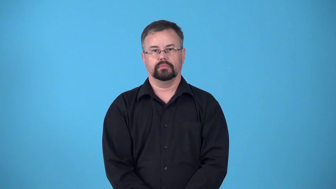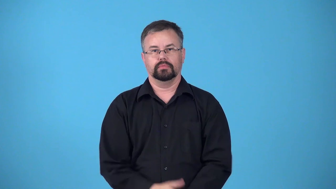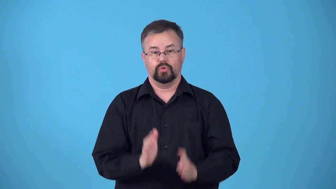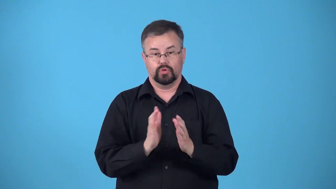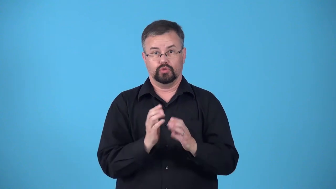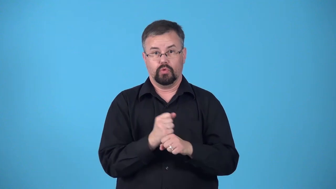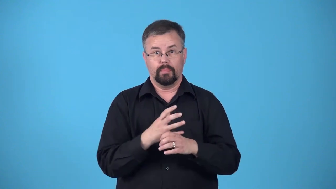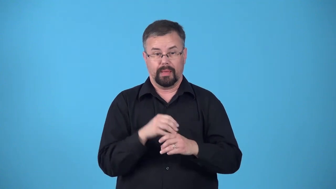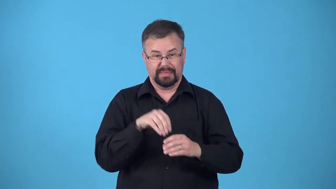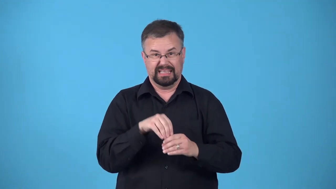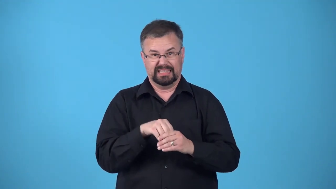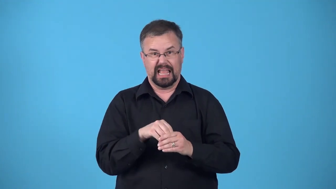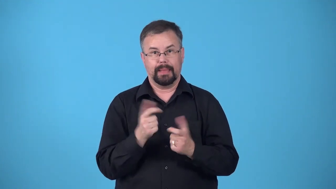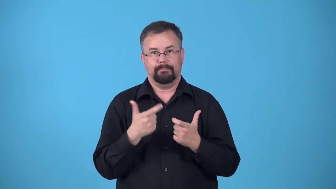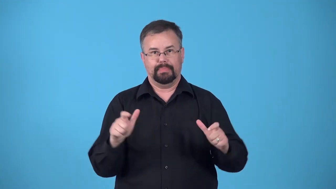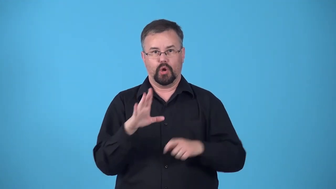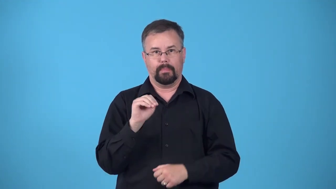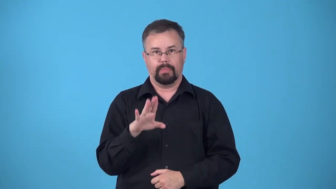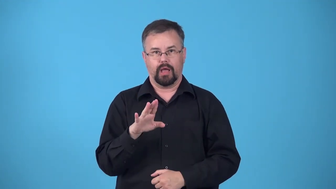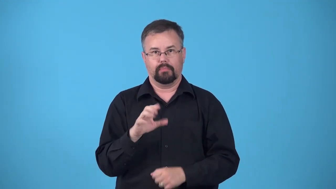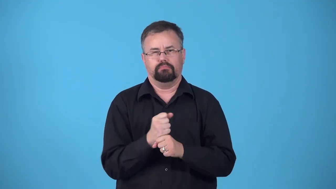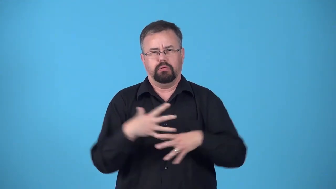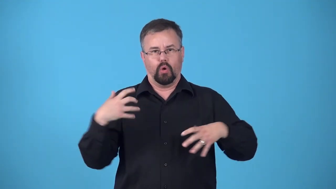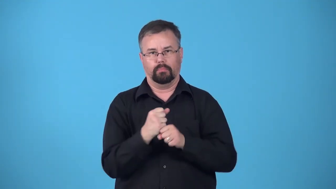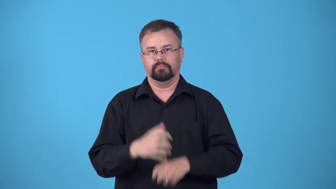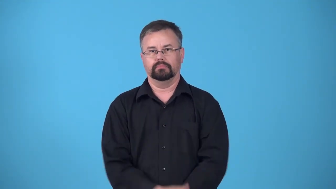cap,blasting cap